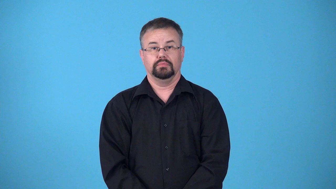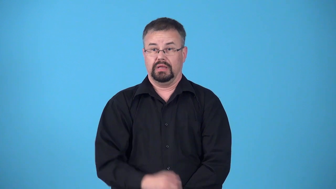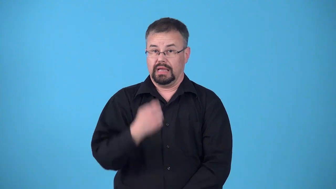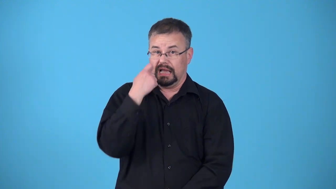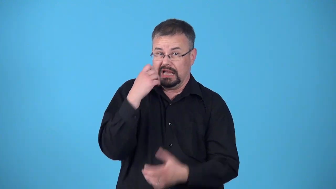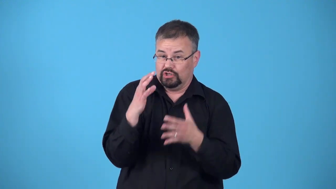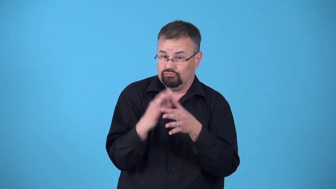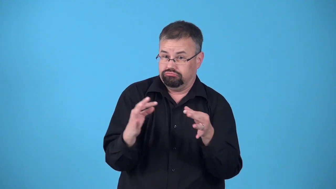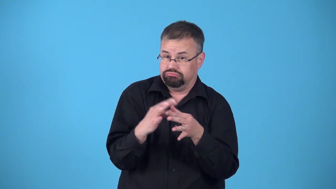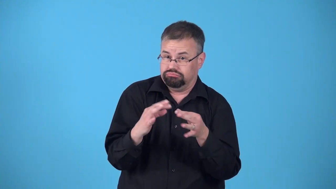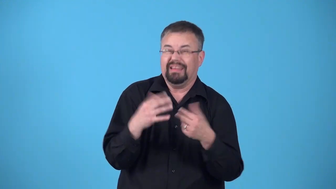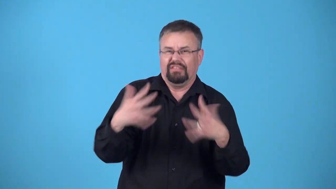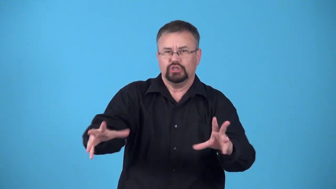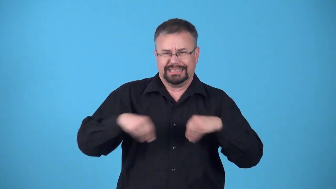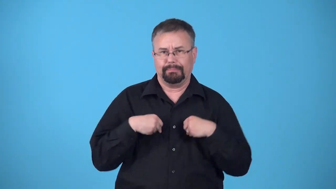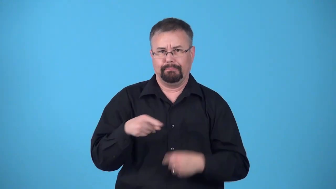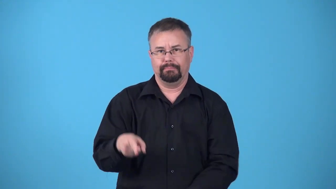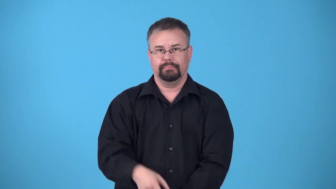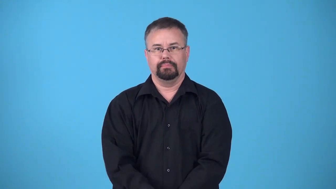put that in your pipe and smoke it